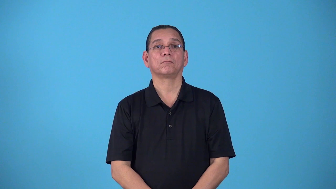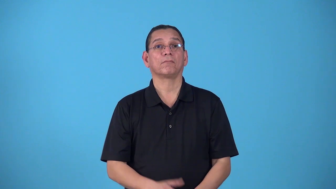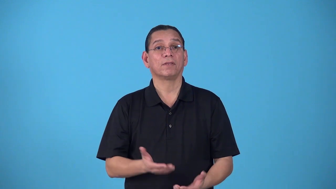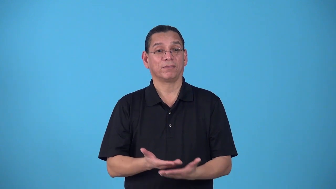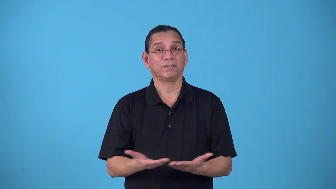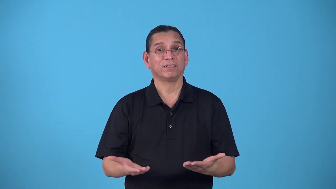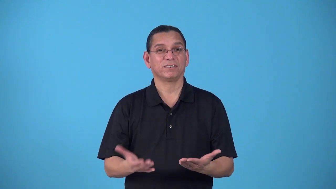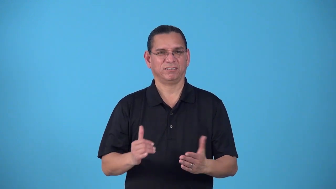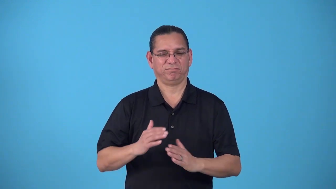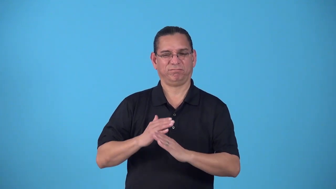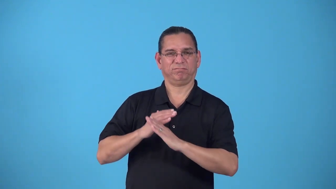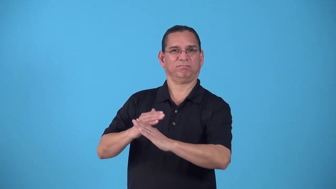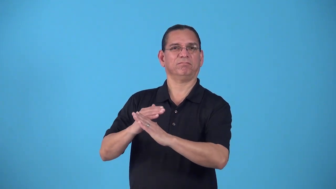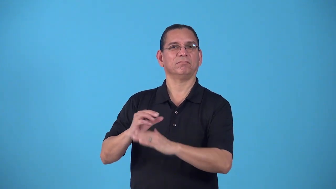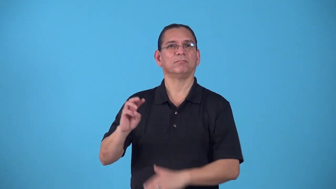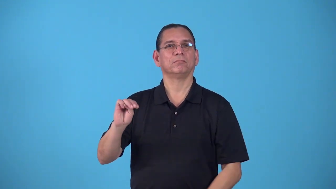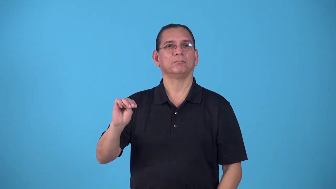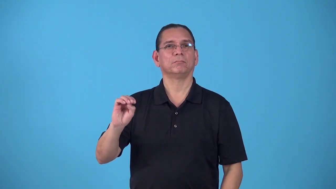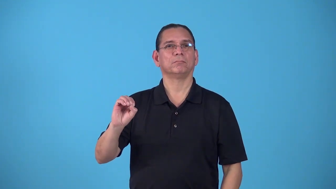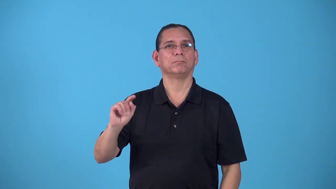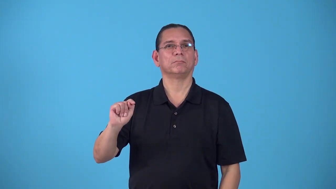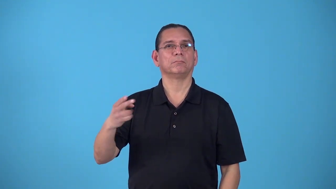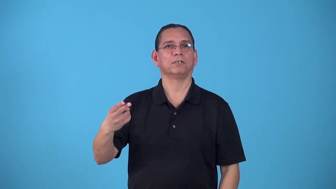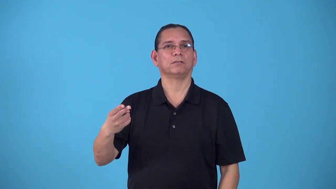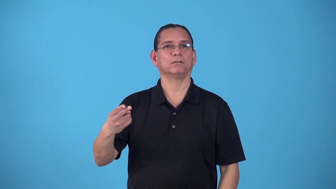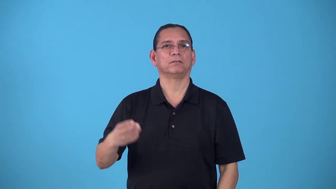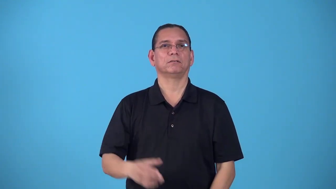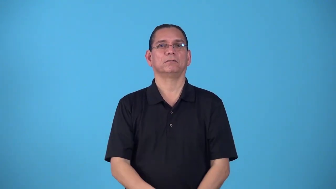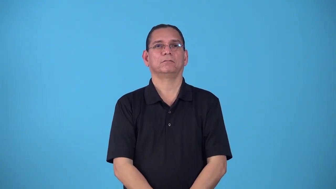mothproof